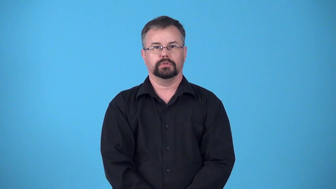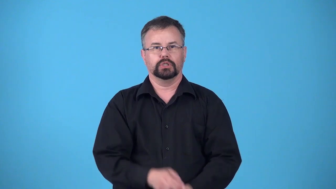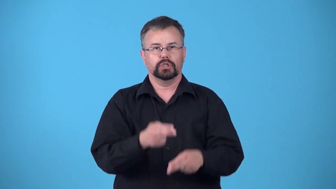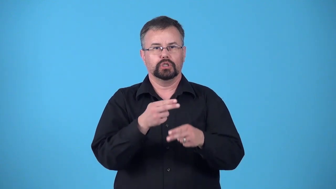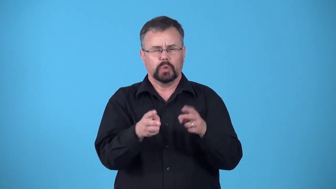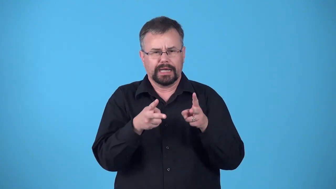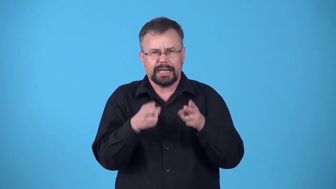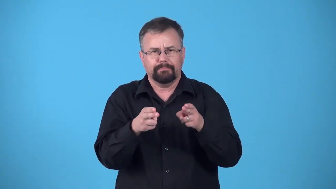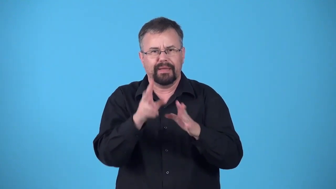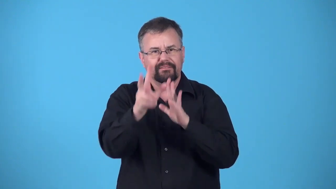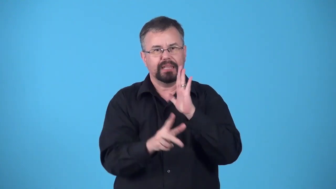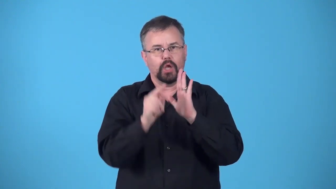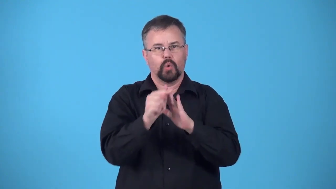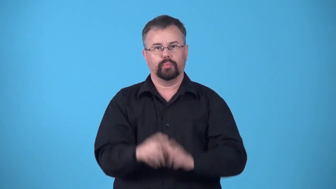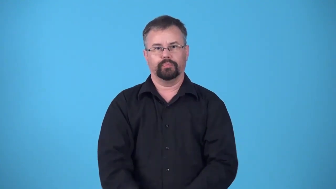clip